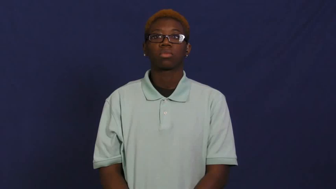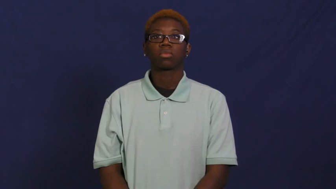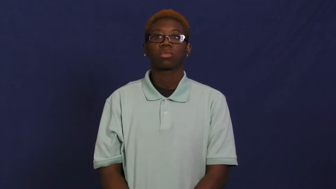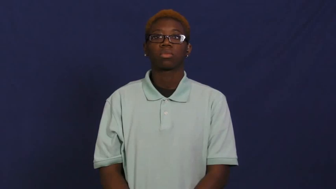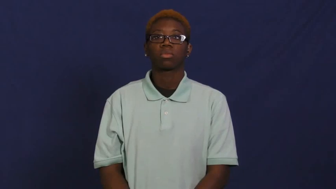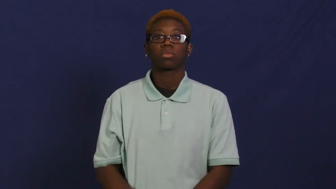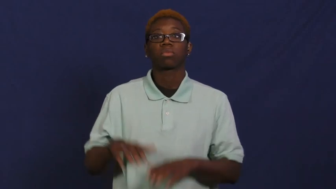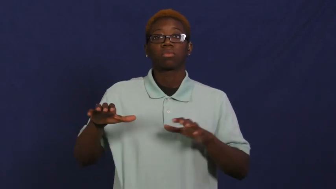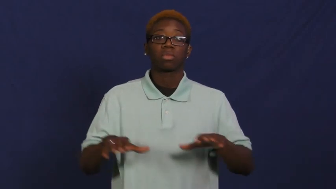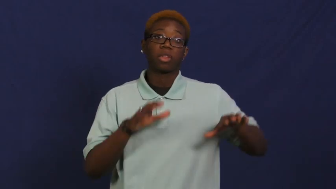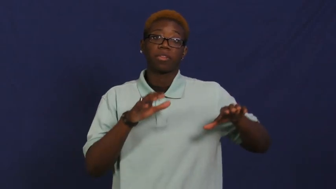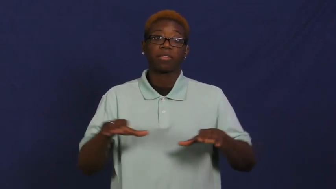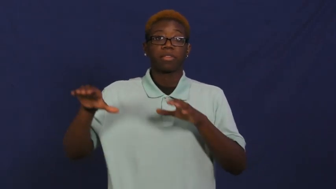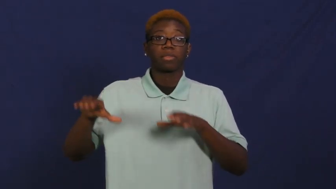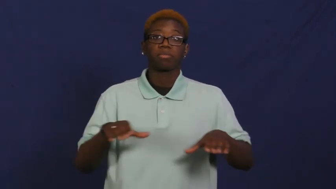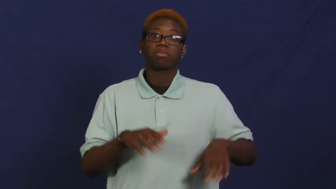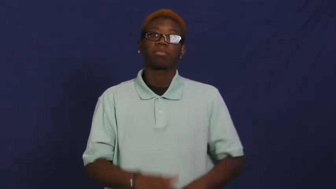perform a task